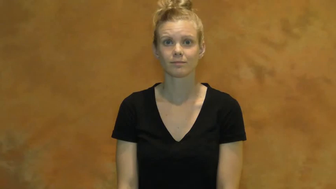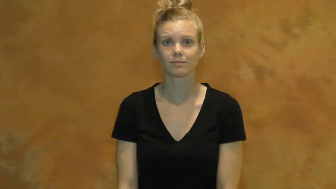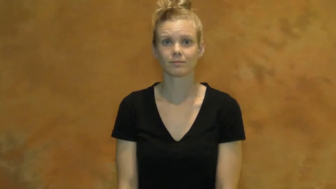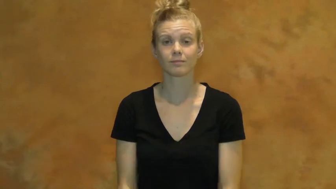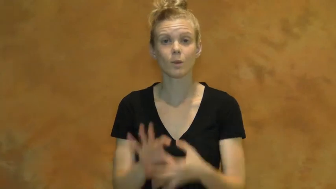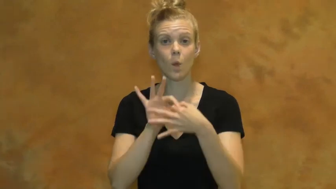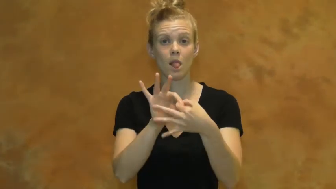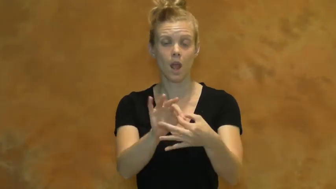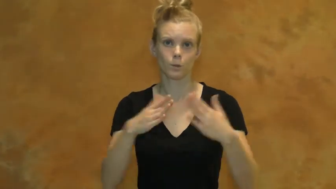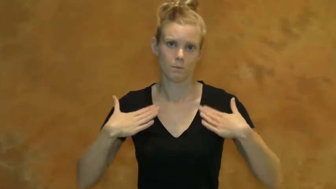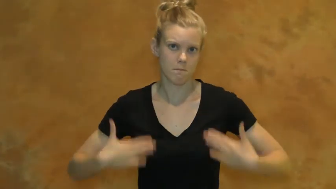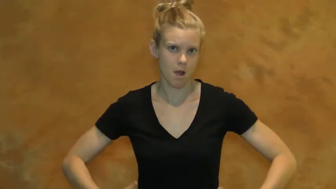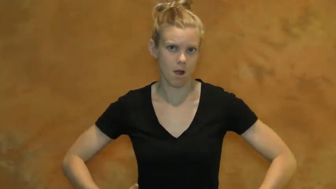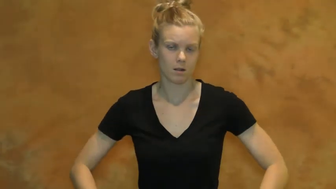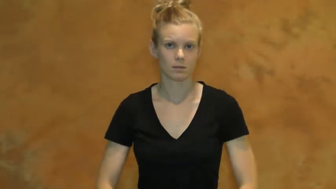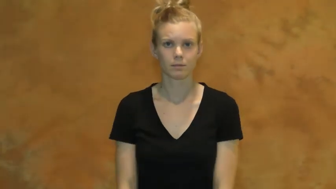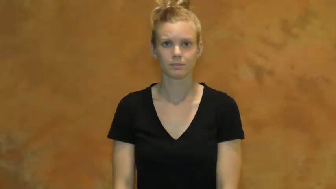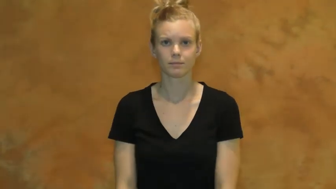physical